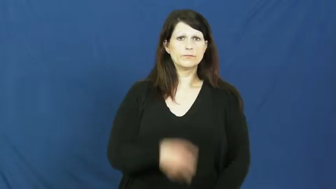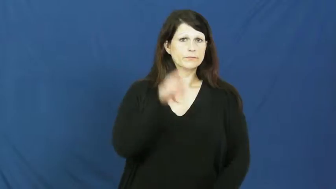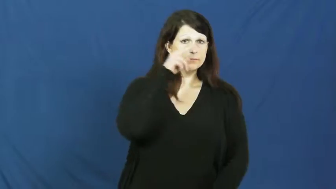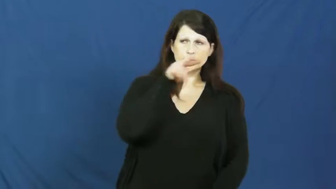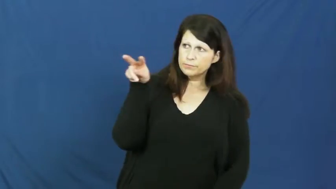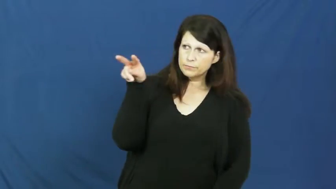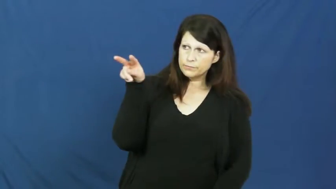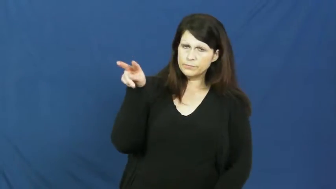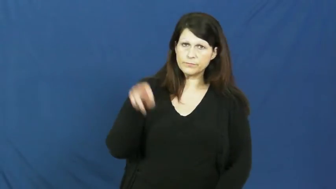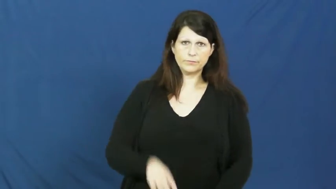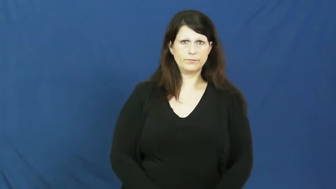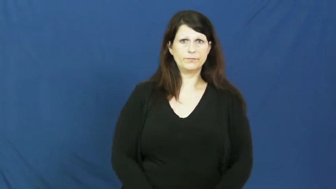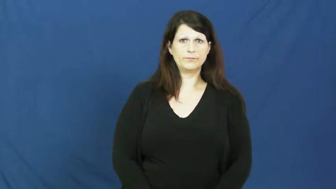take eyes off